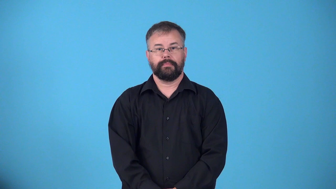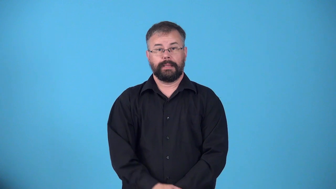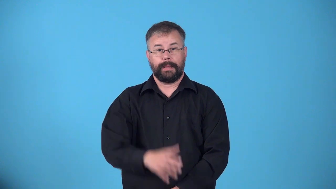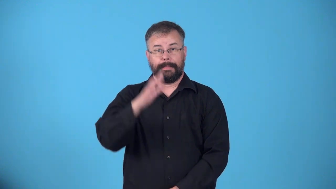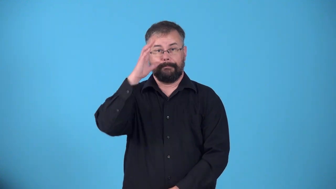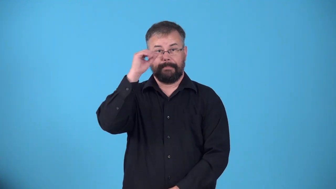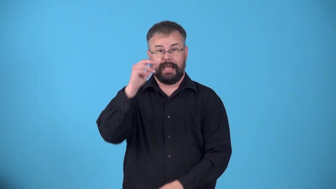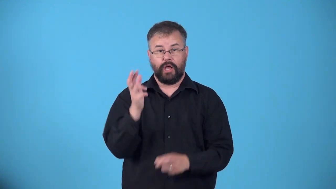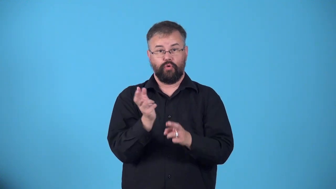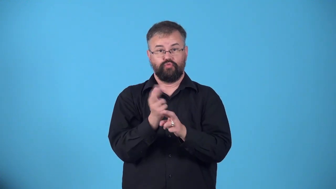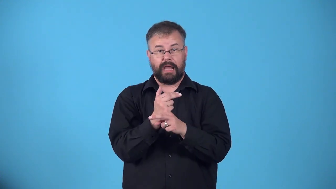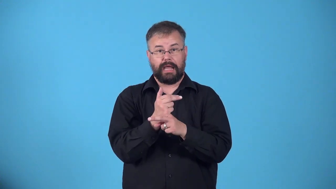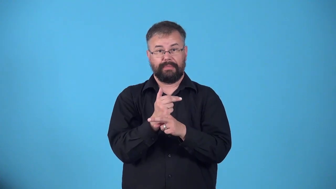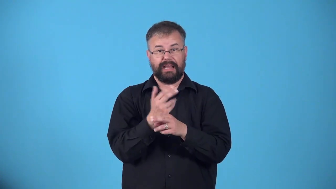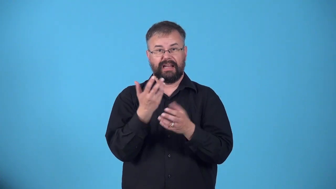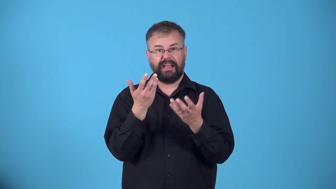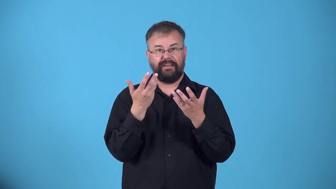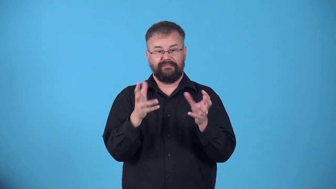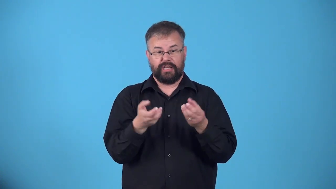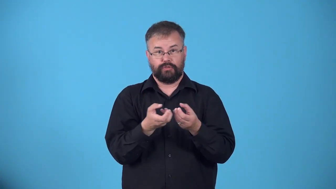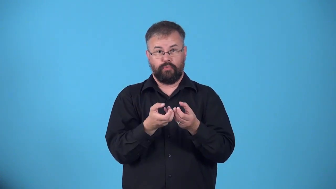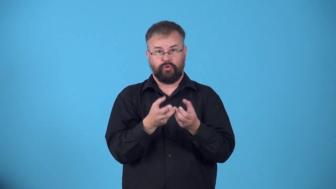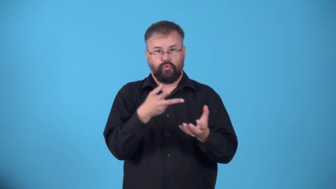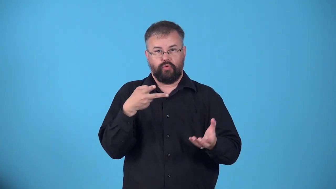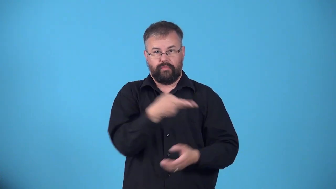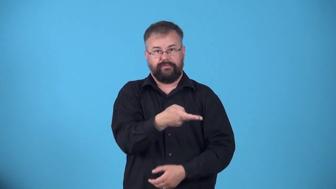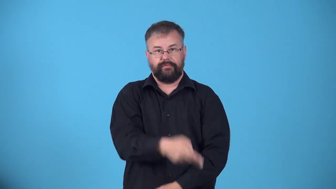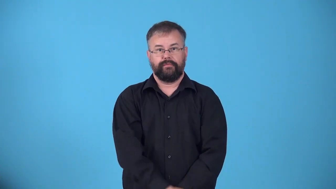lapin